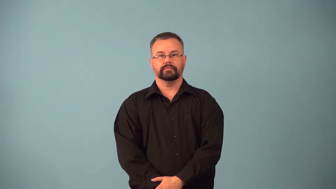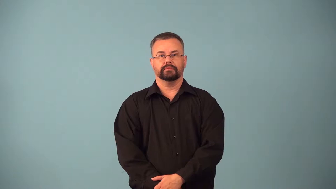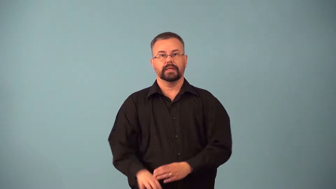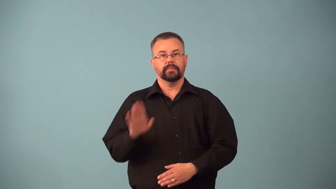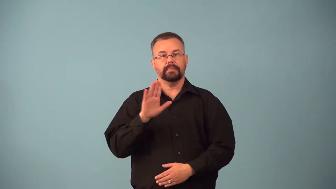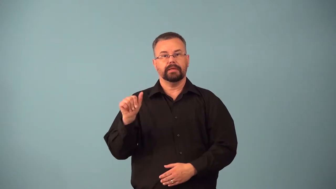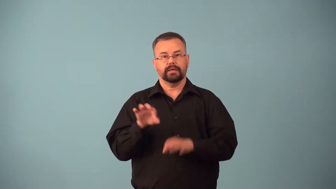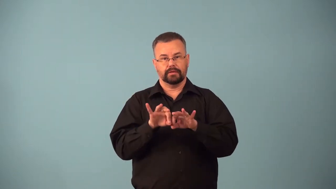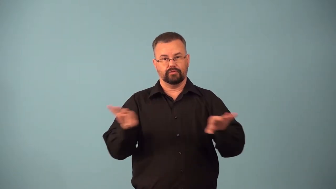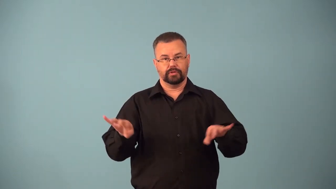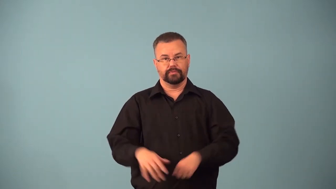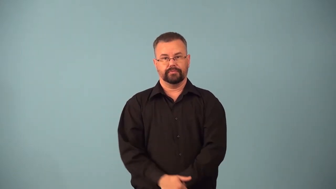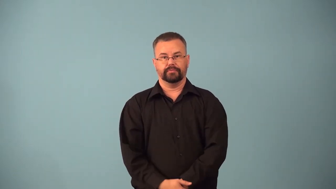baccalaureate,bachelors